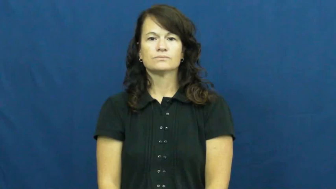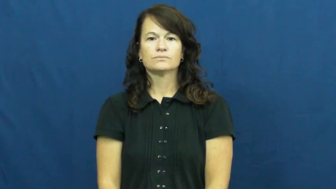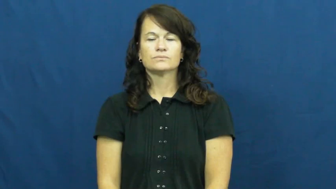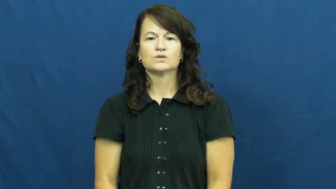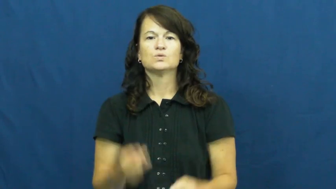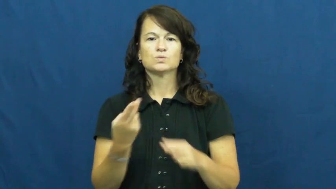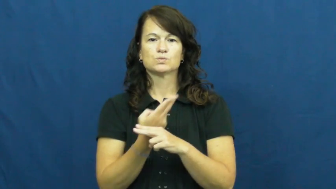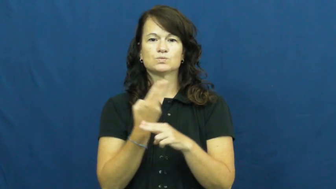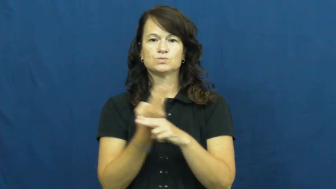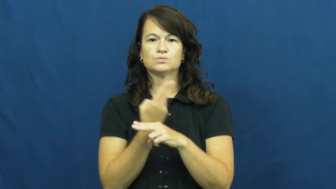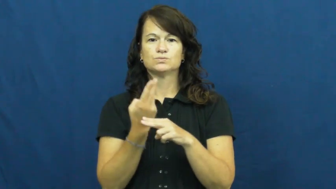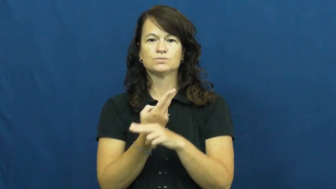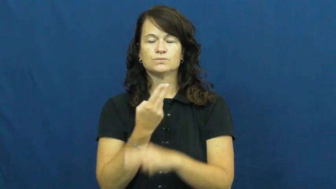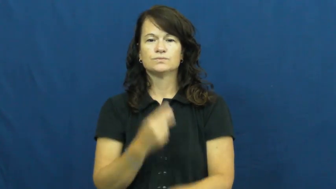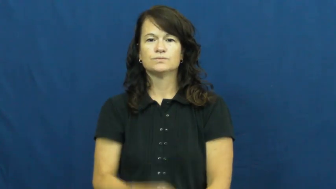utilize,employ